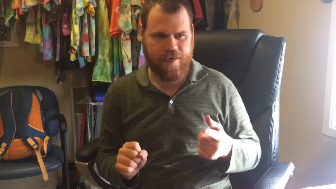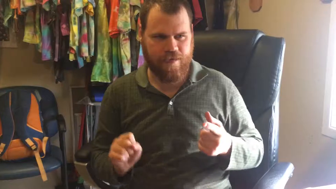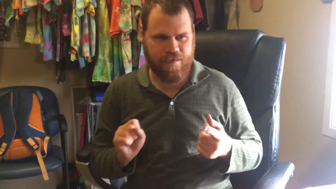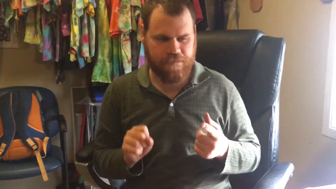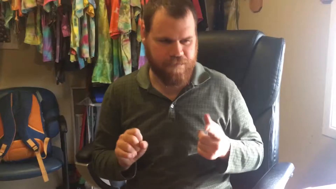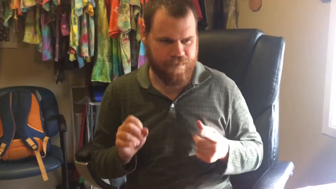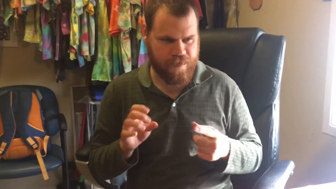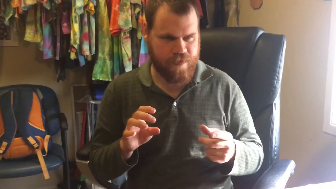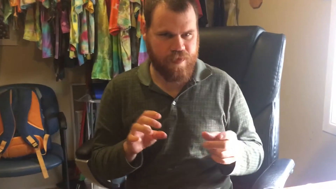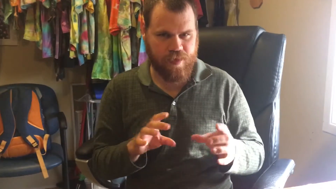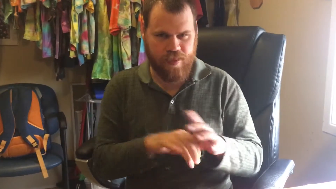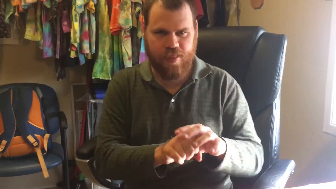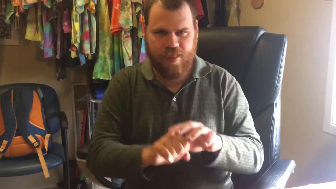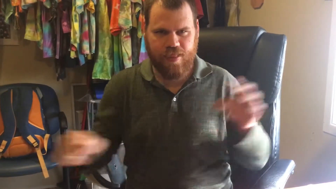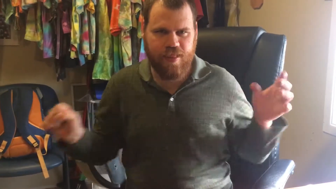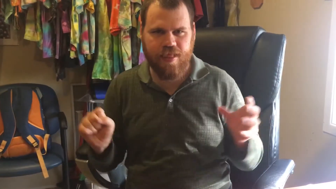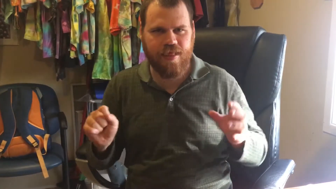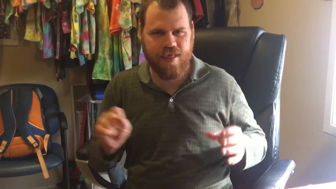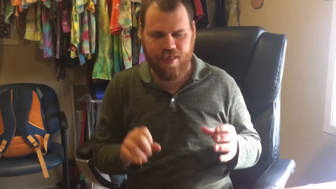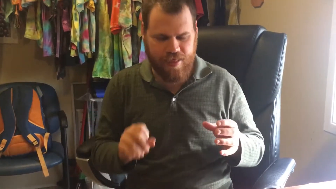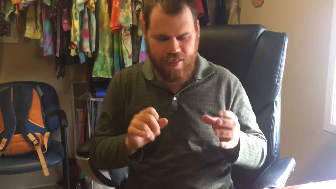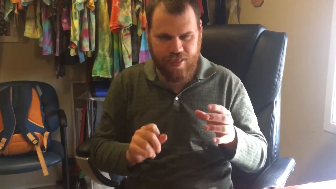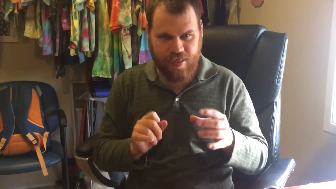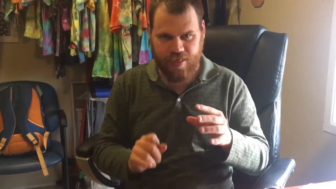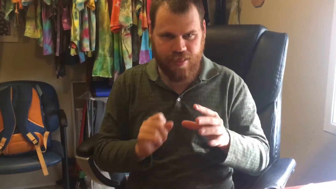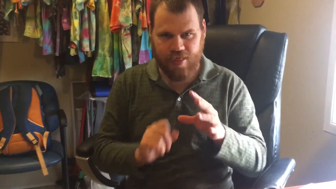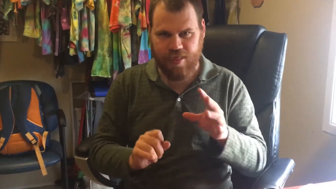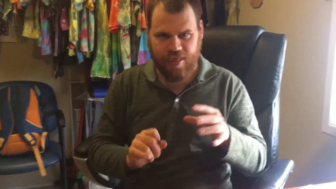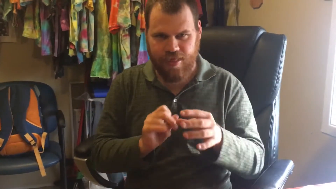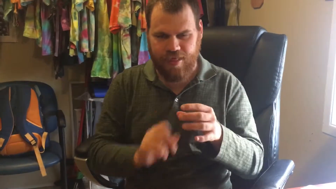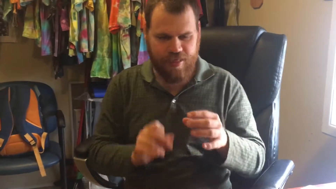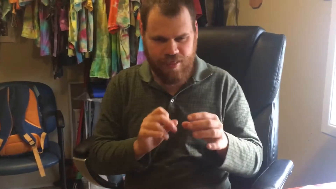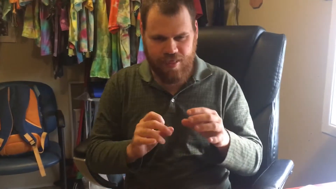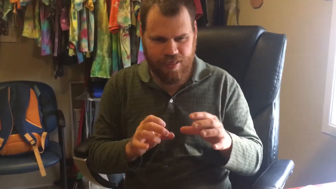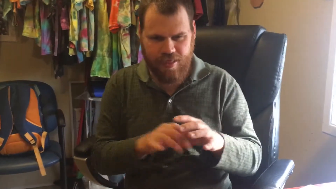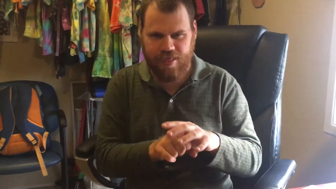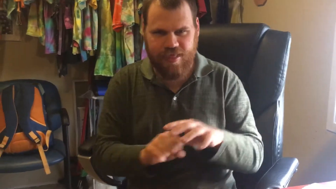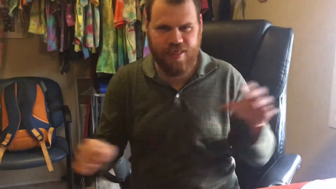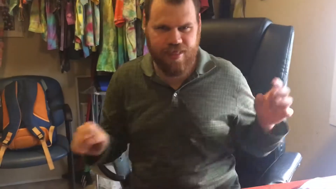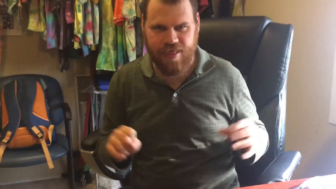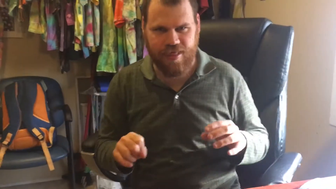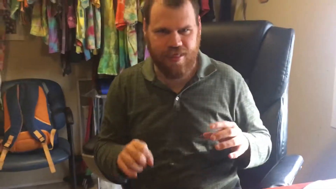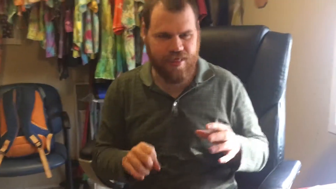Blarp!